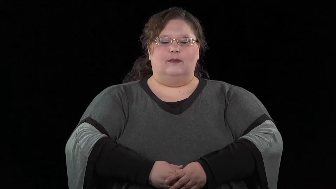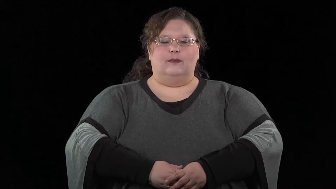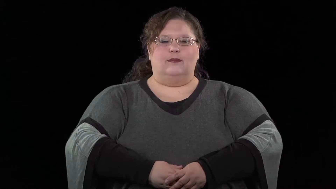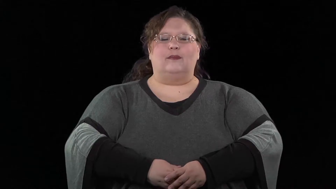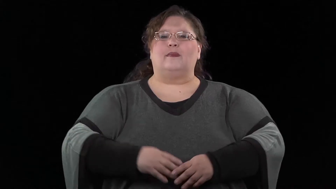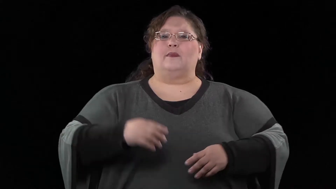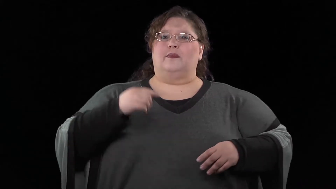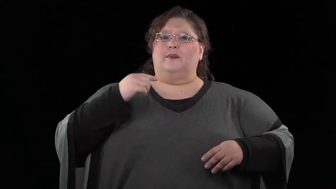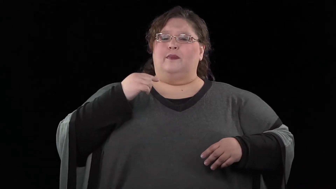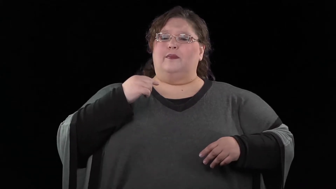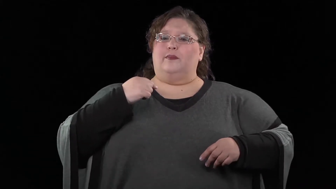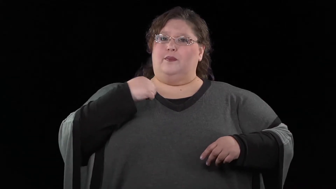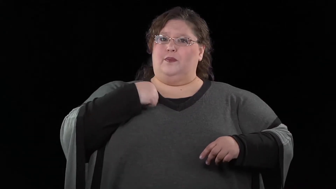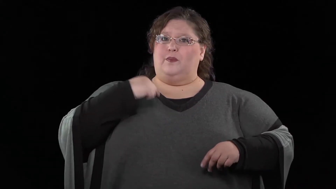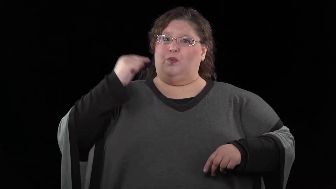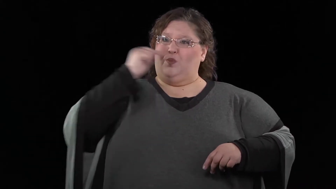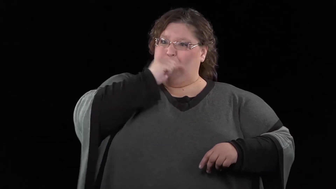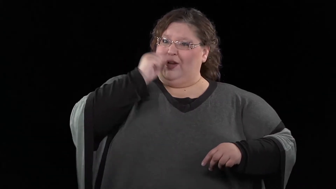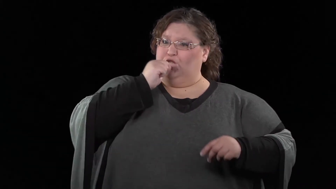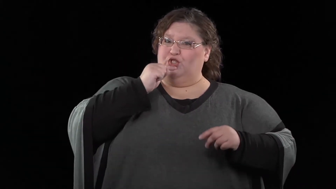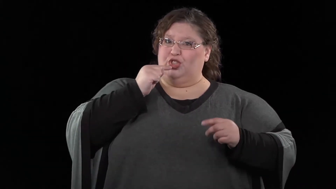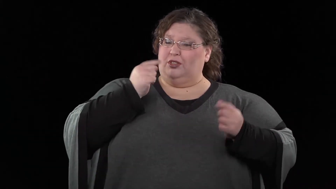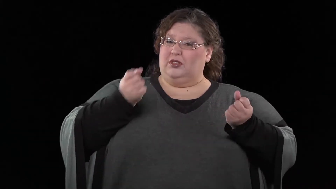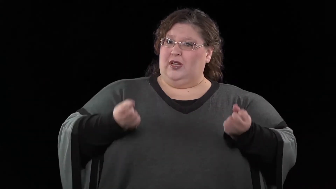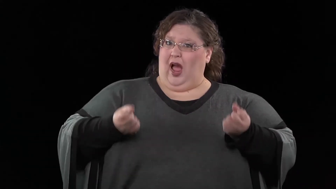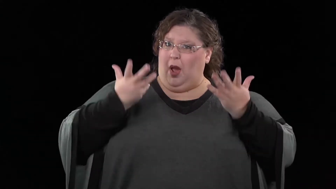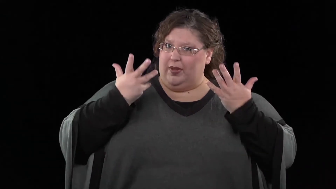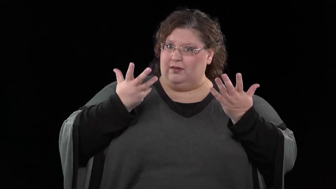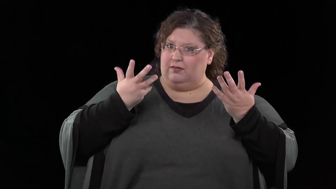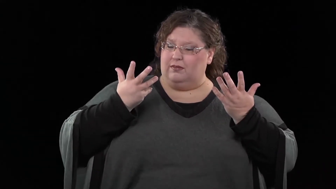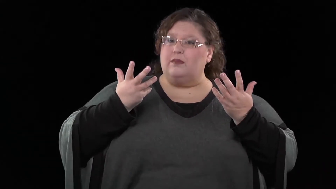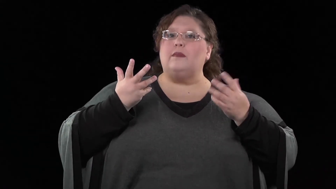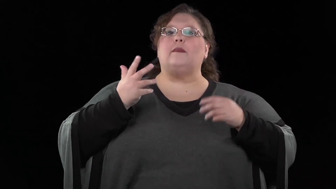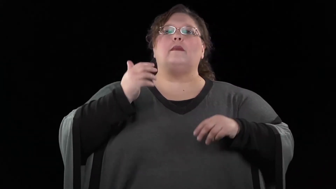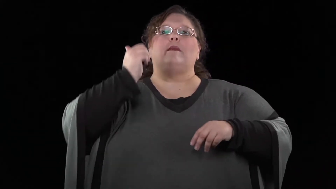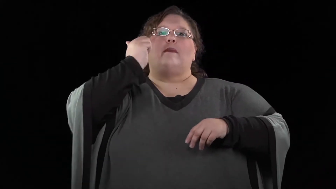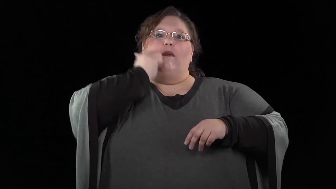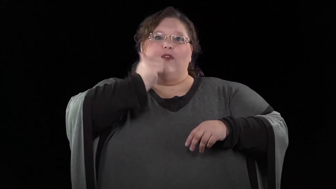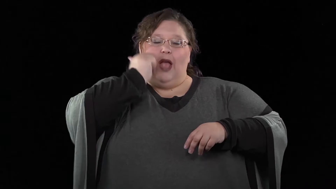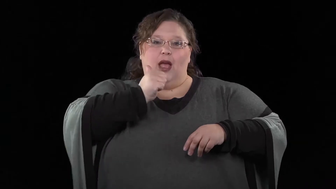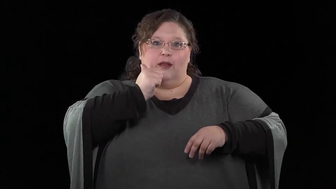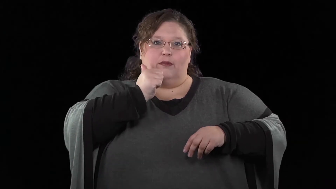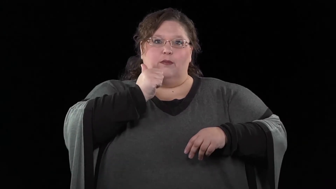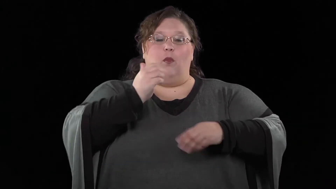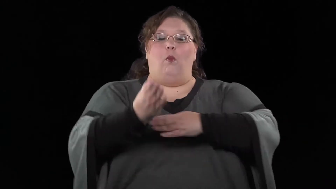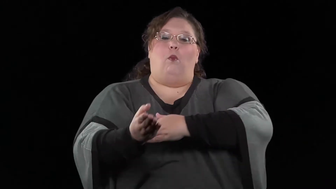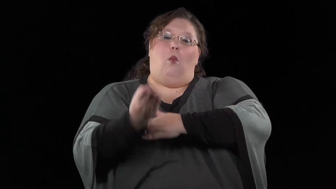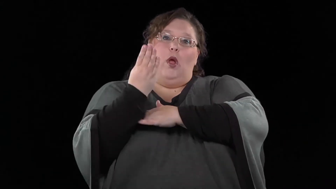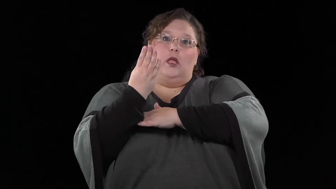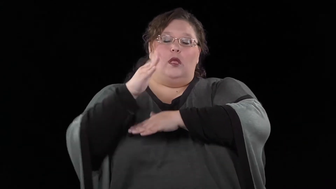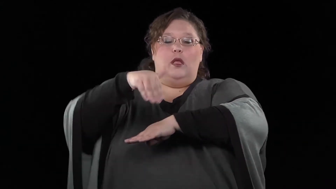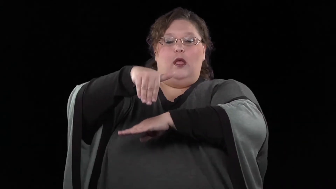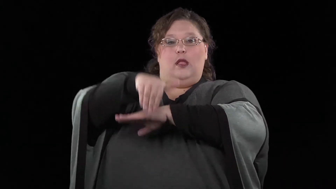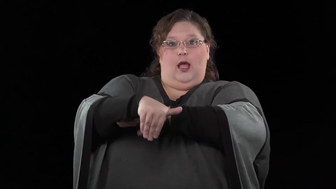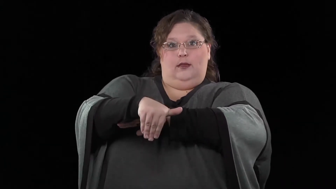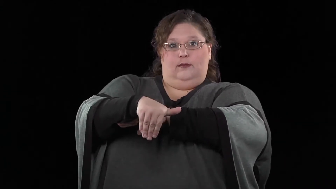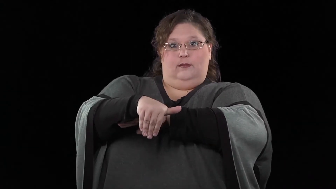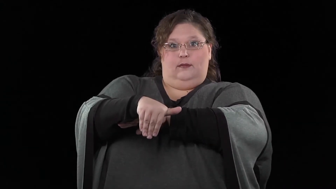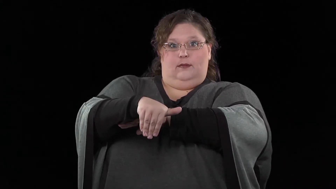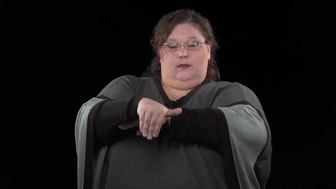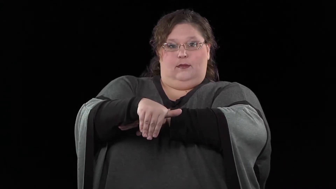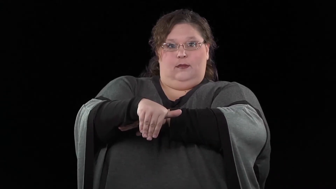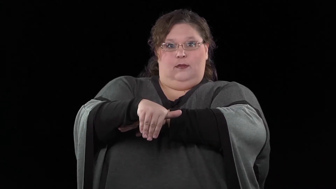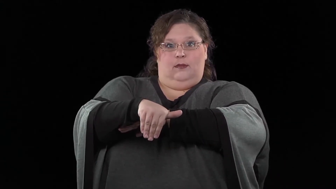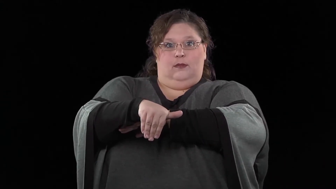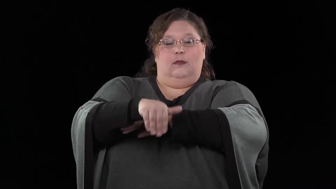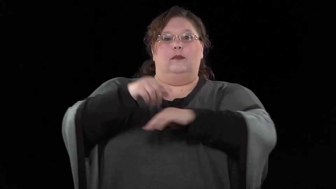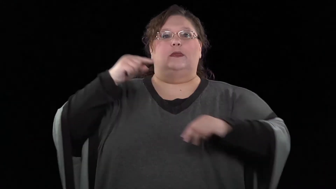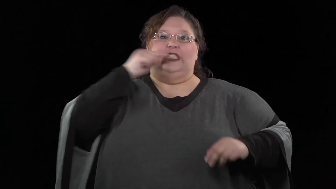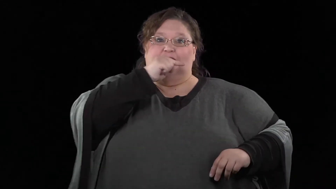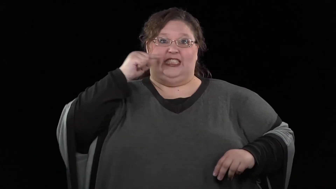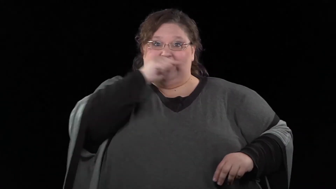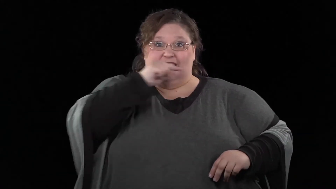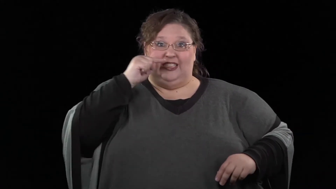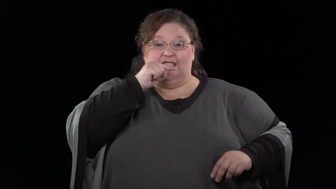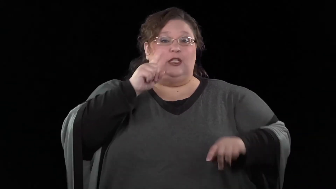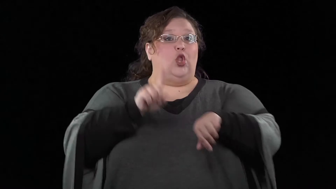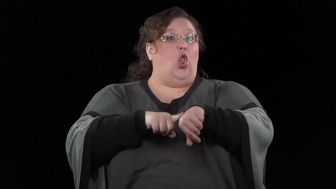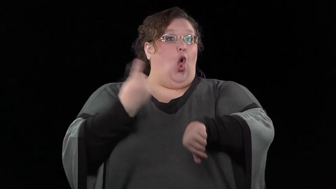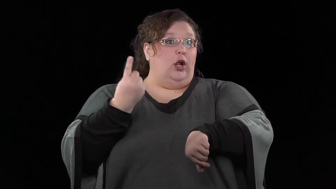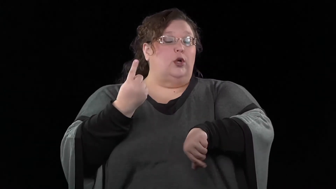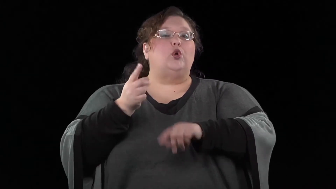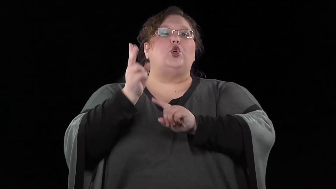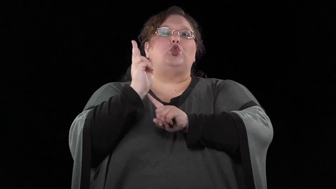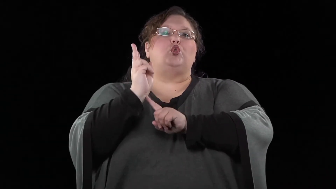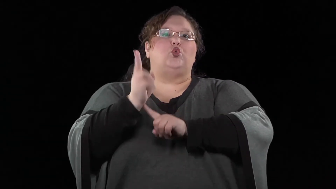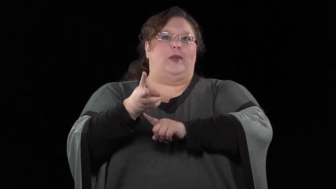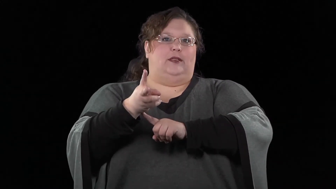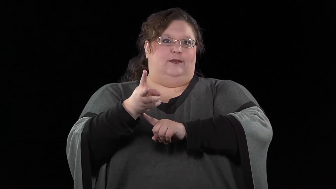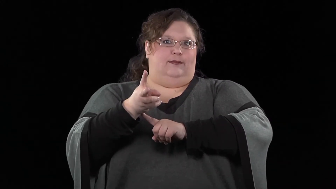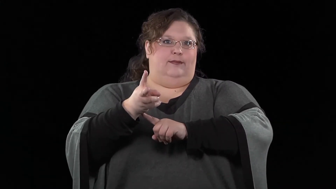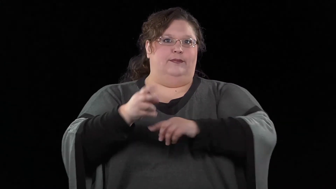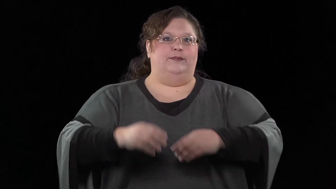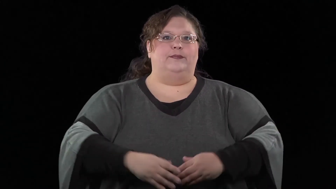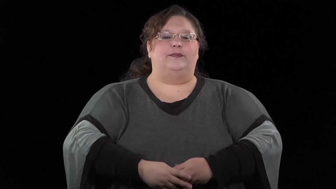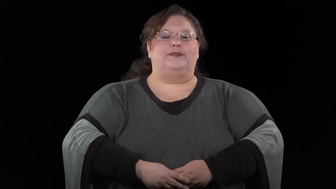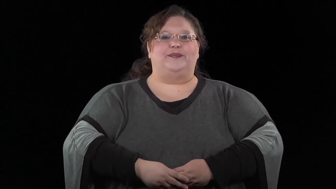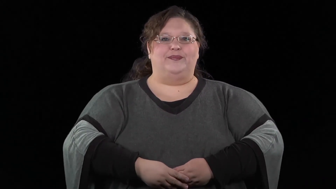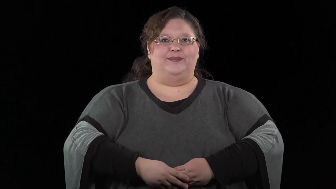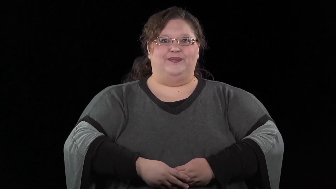Brush Twice a Day for Two Minutes Each Time